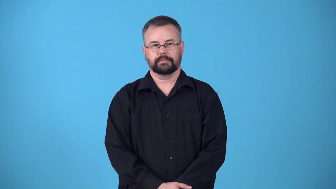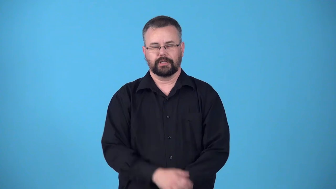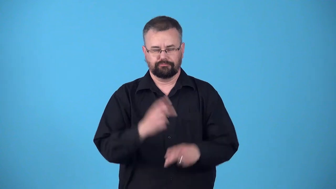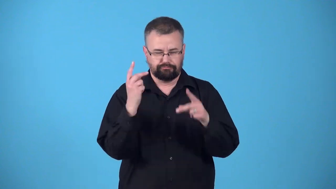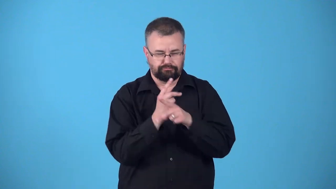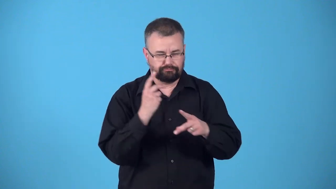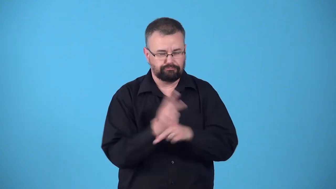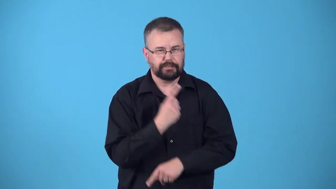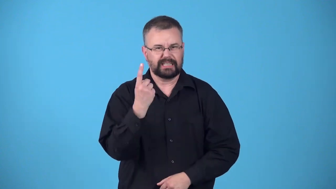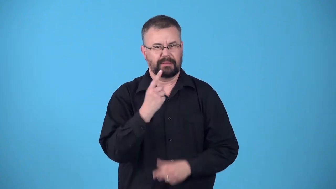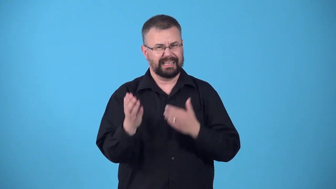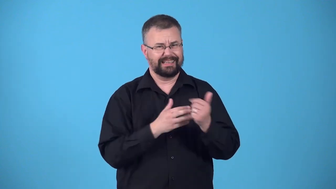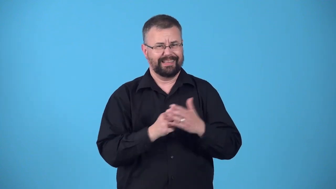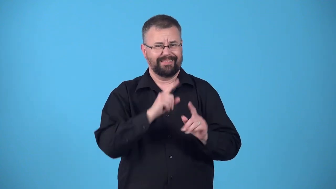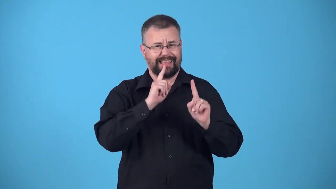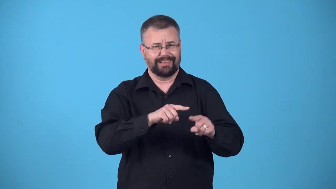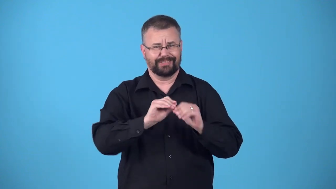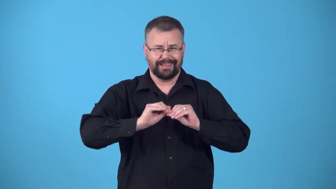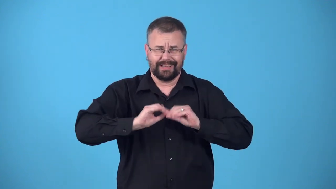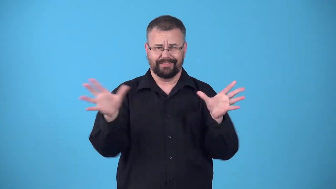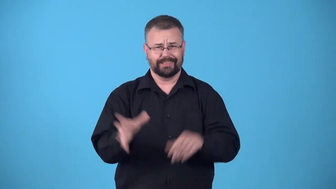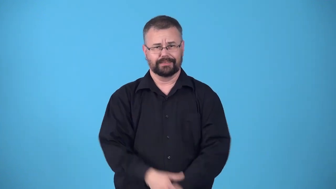do the math